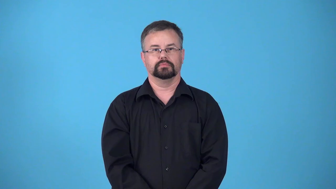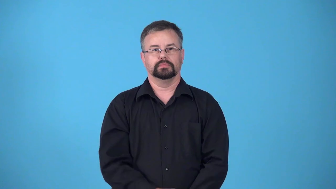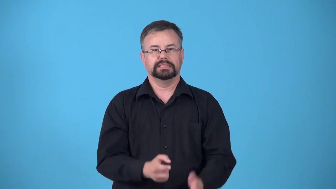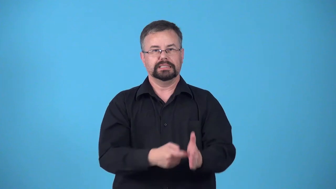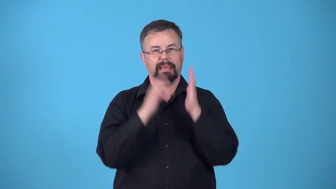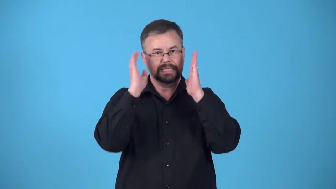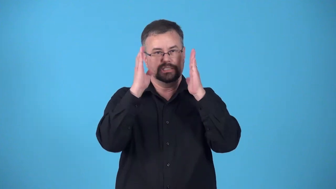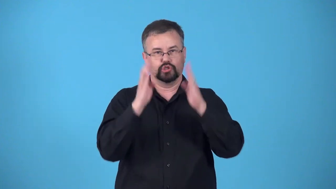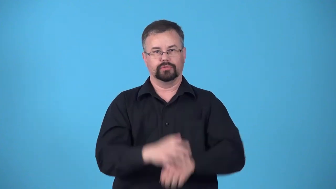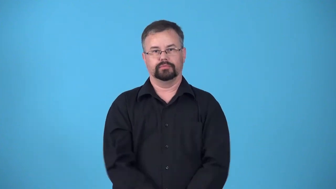clamant